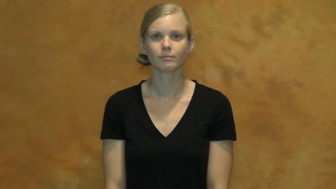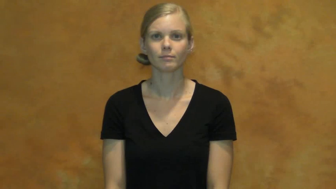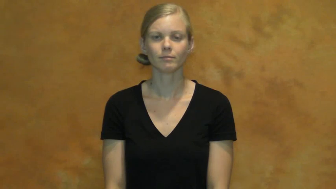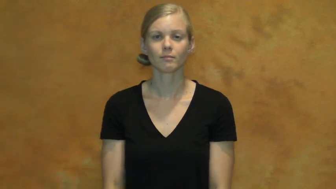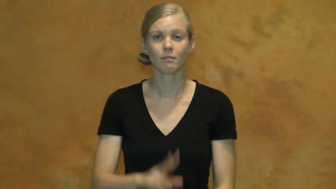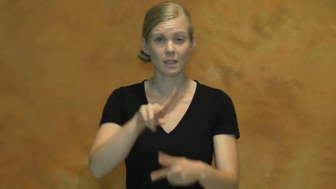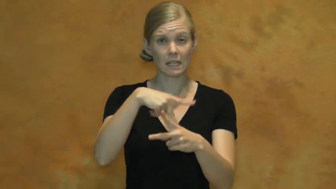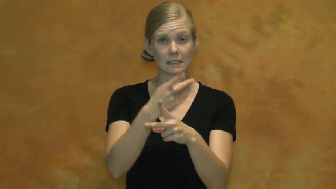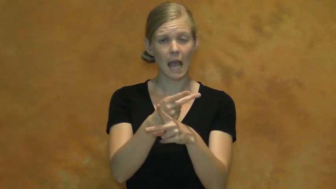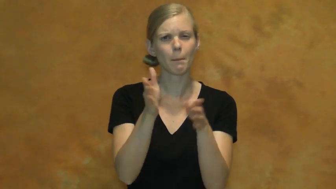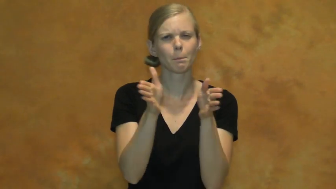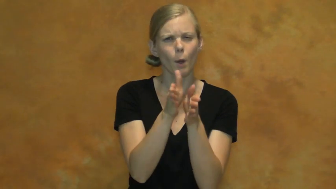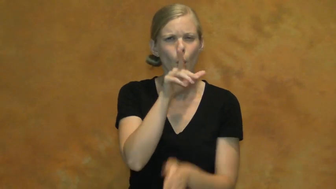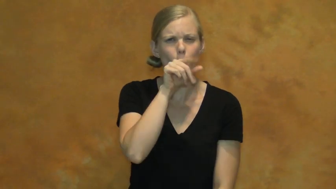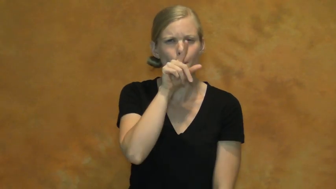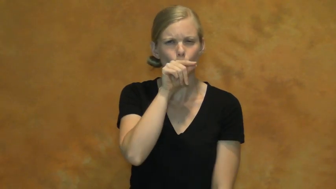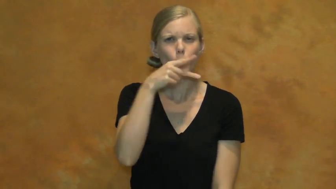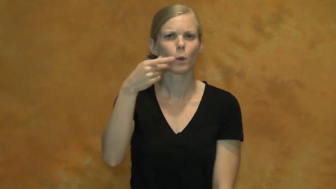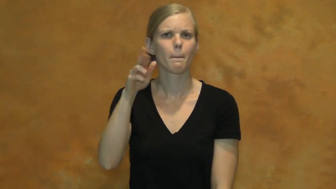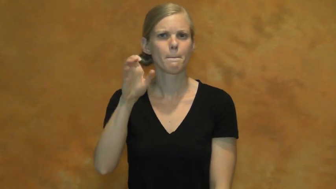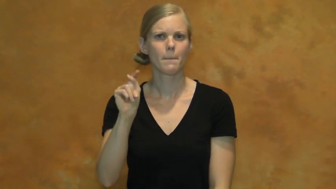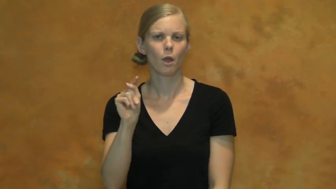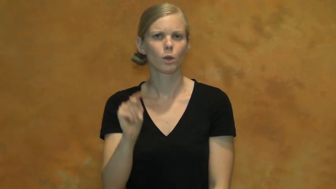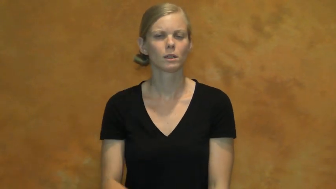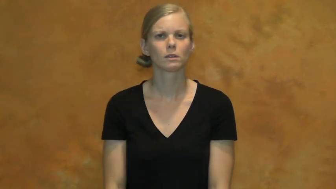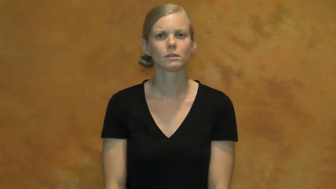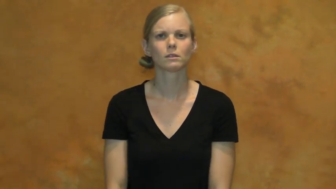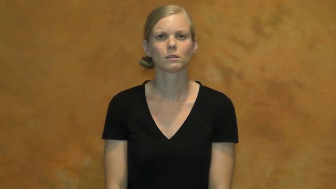parakeet